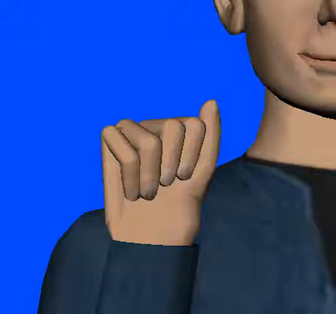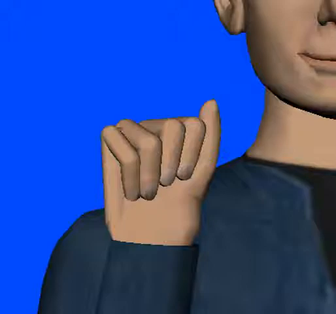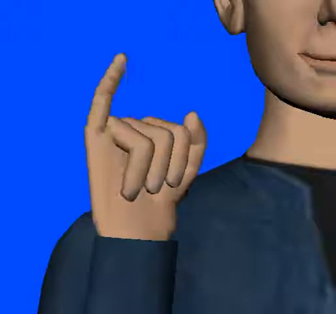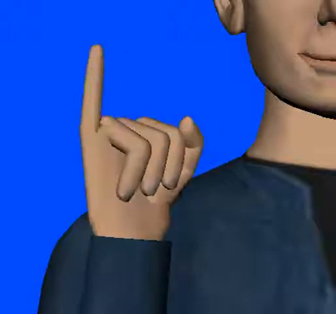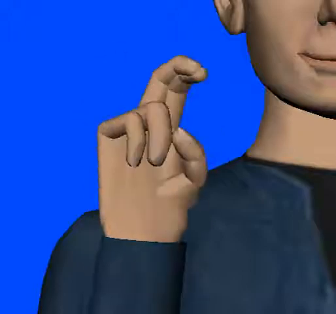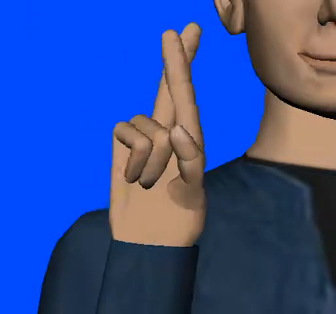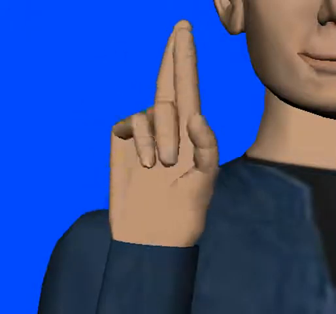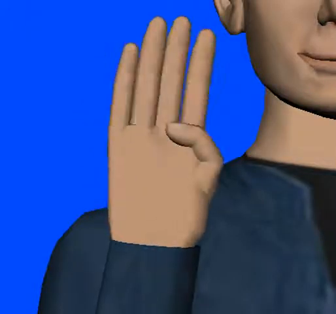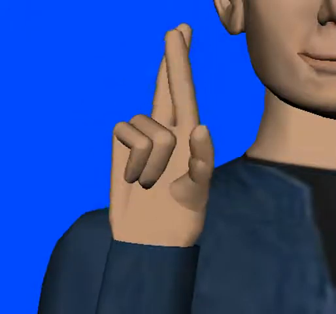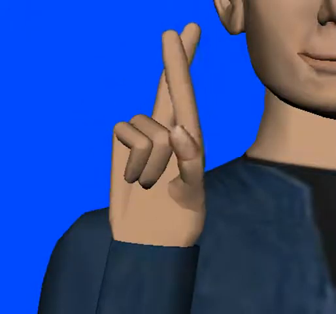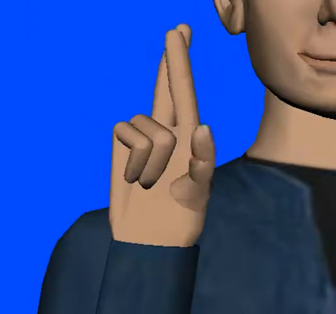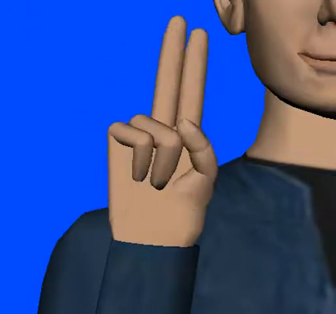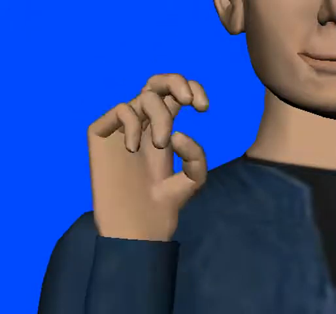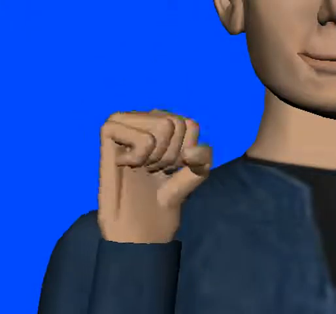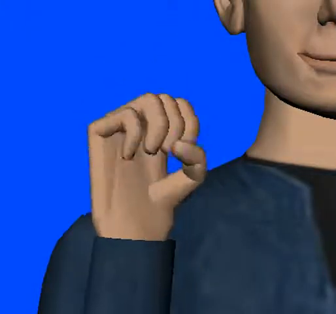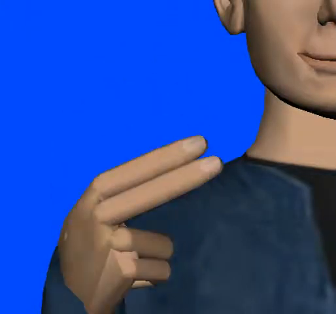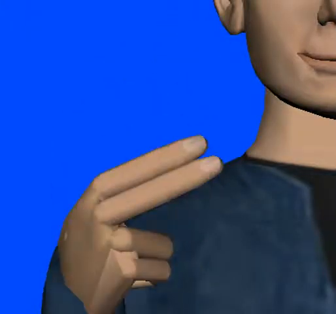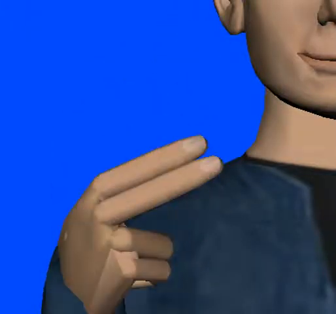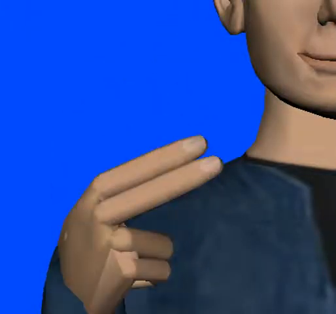airbrush